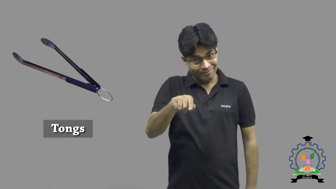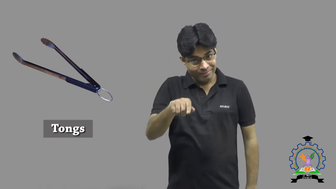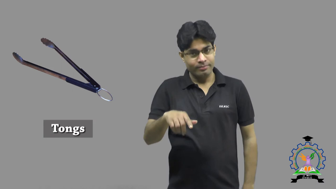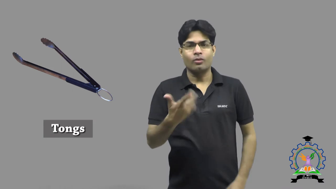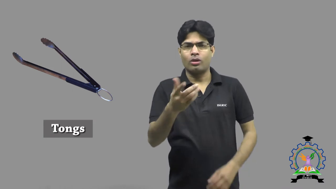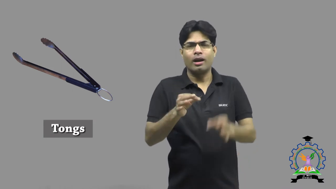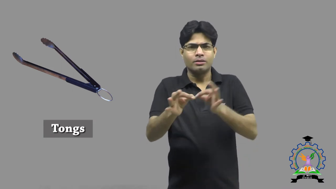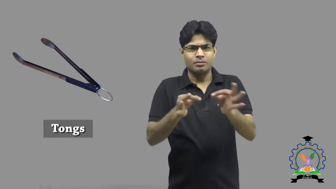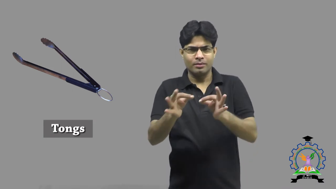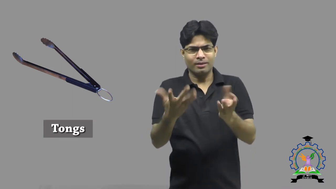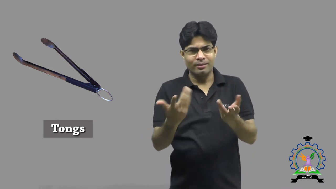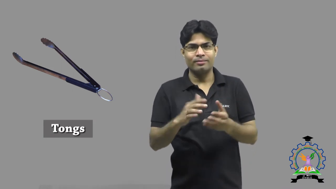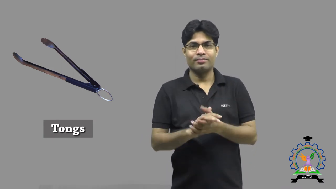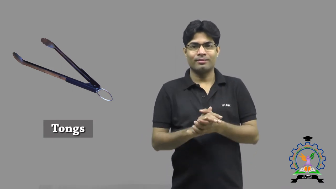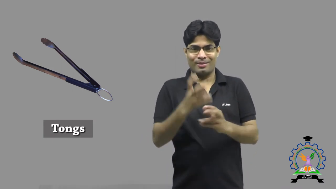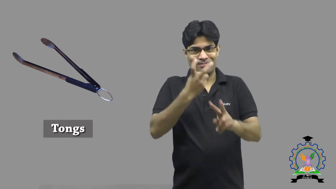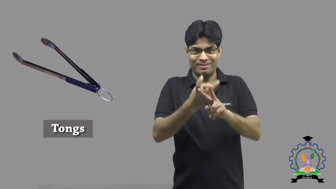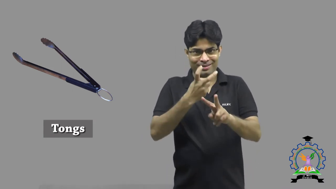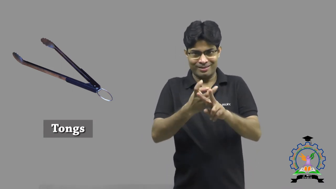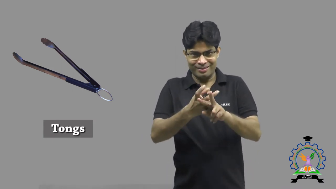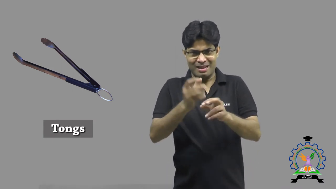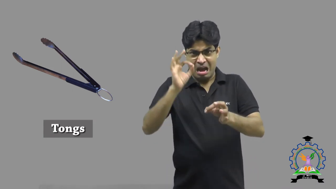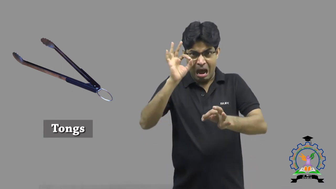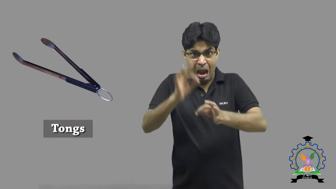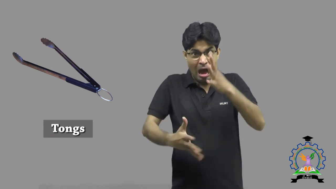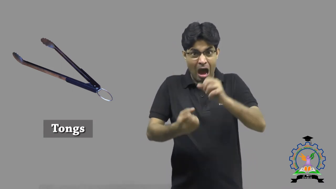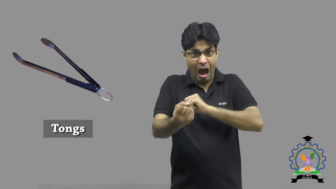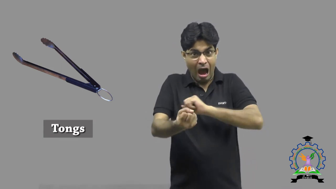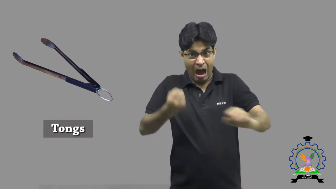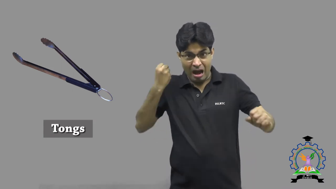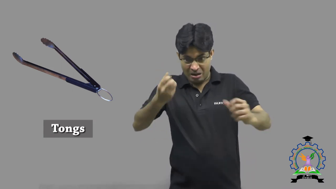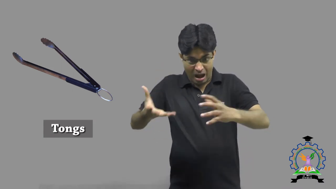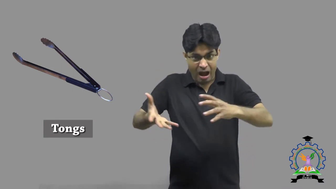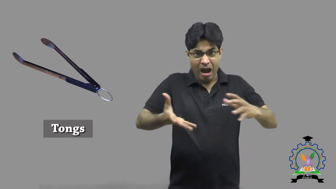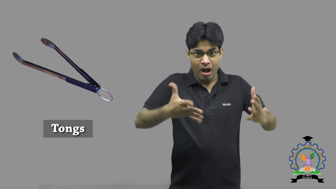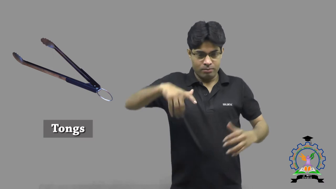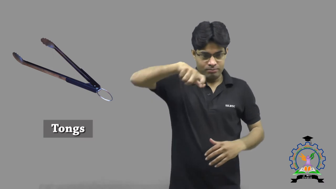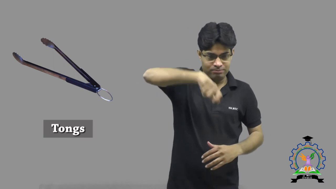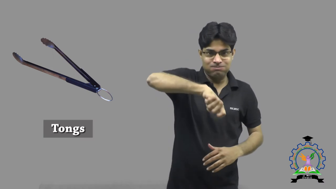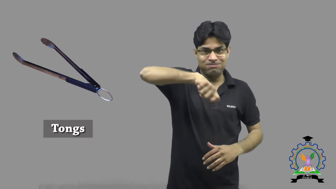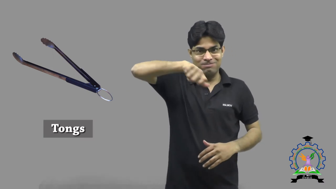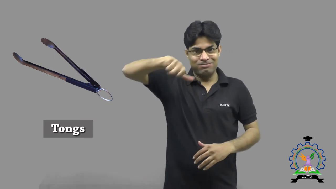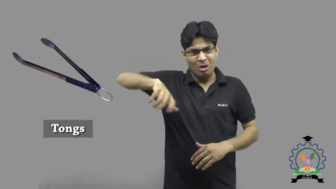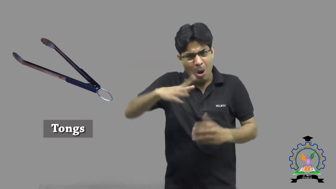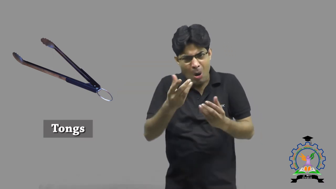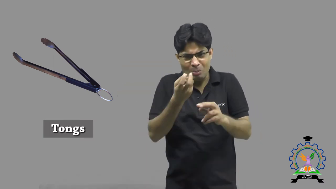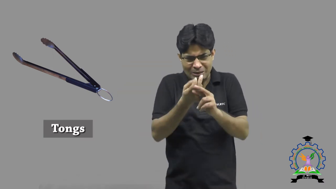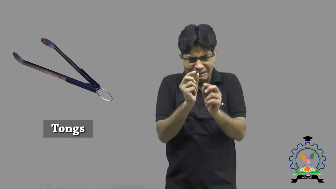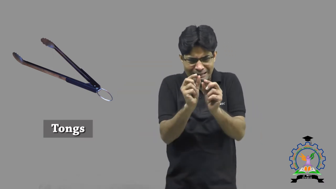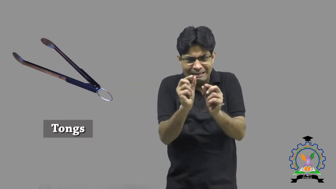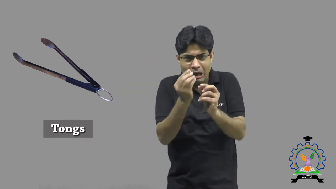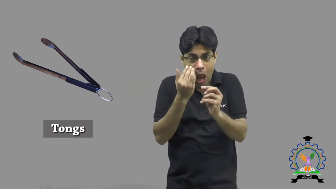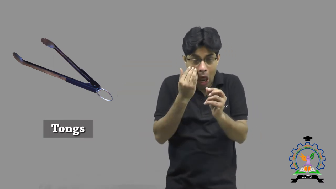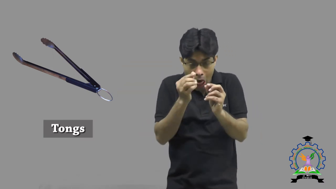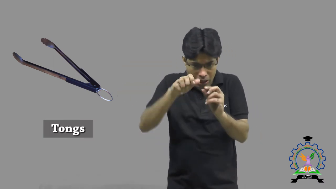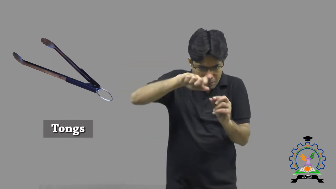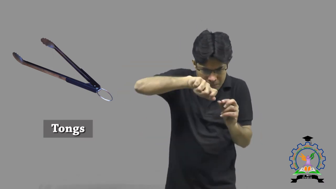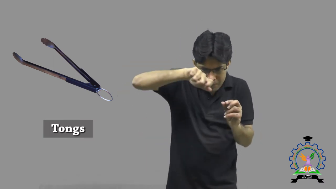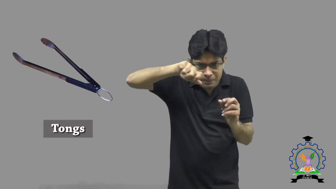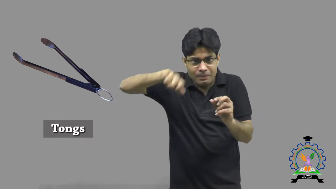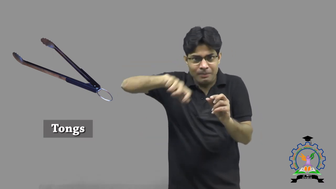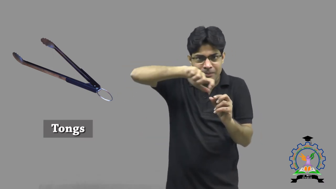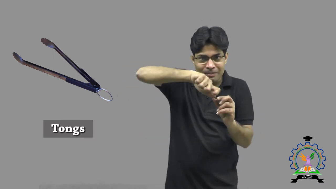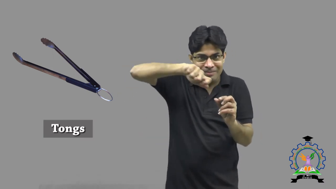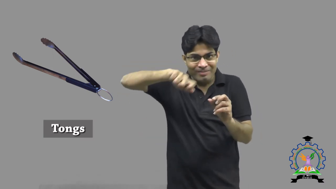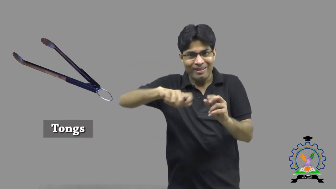Tongs